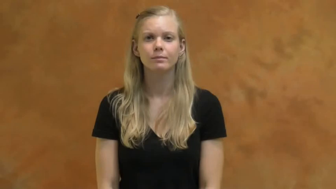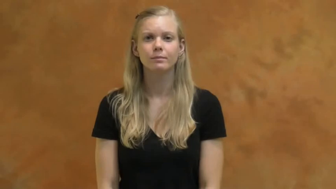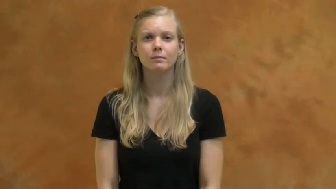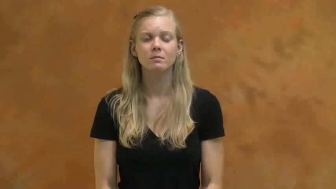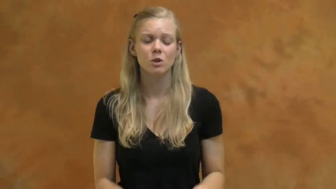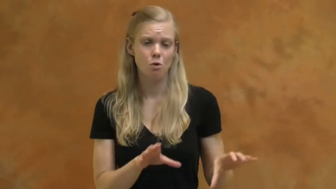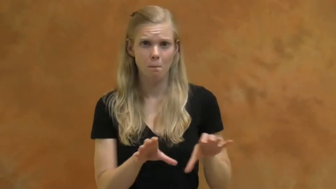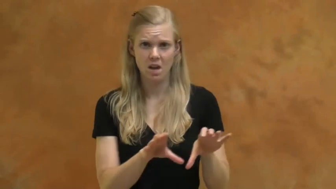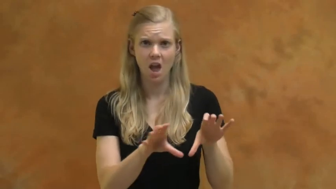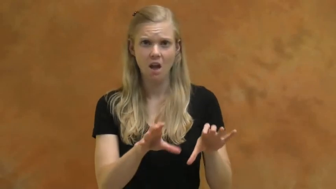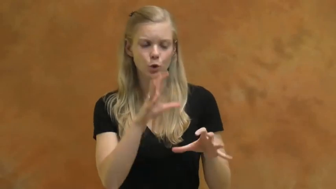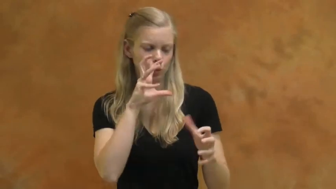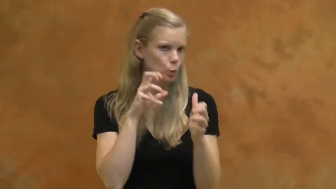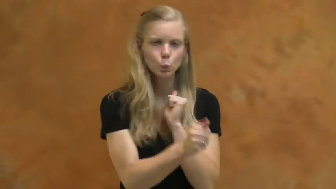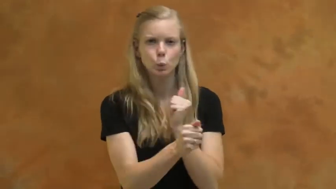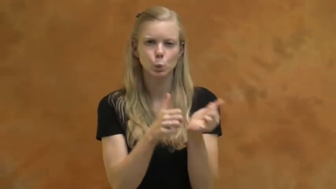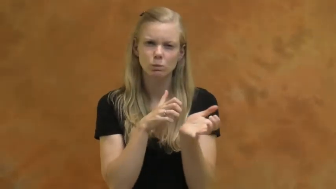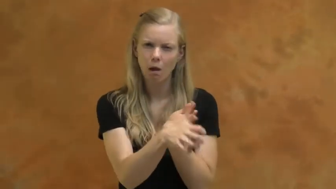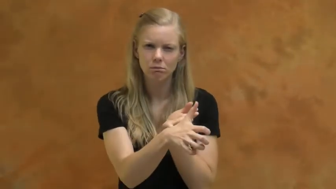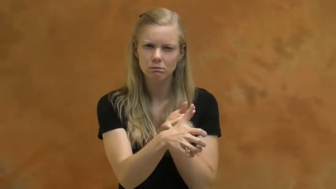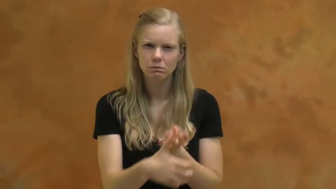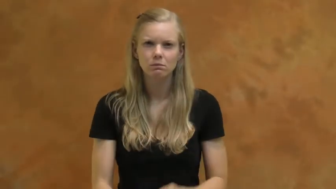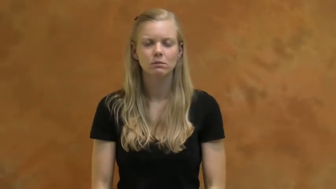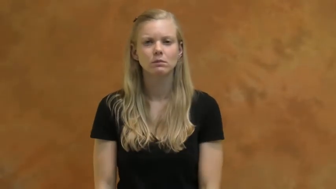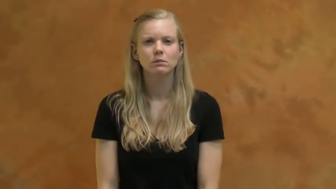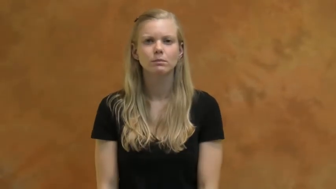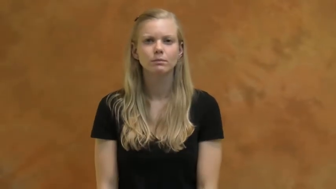maltreatment